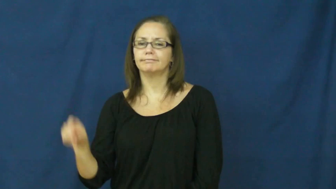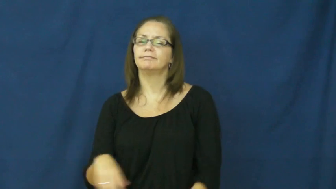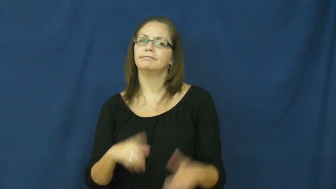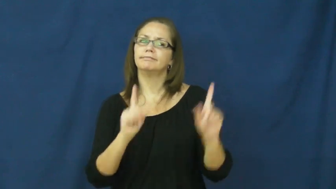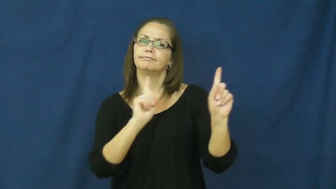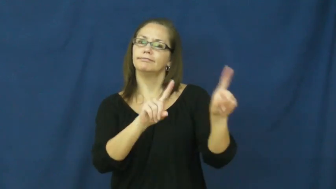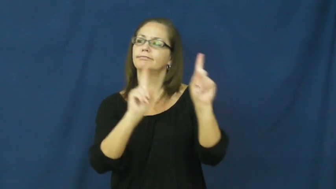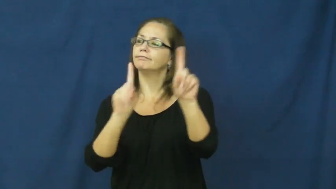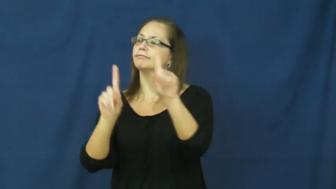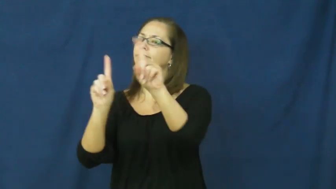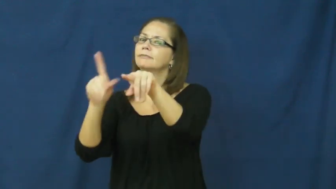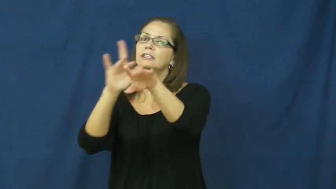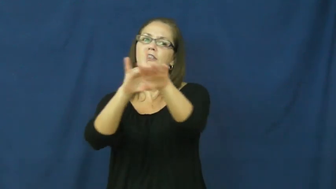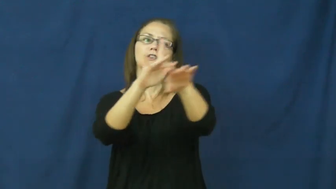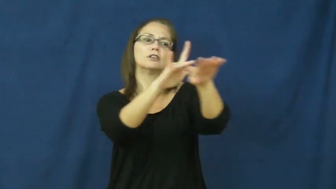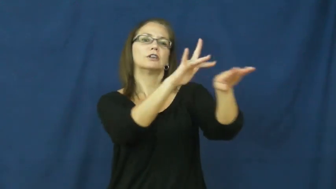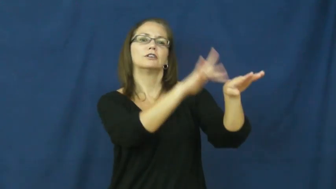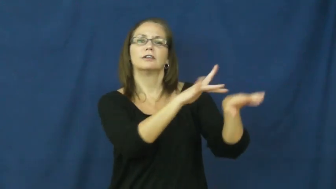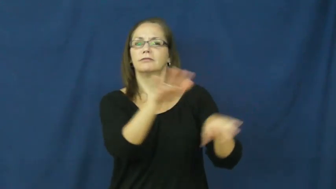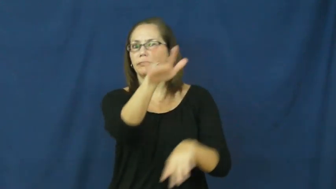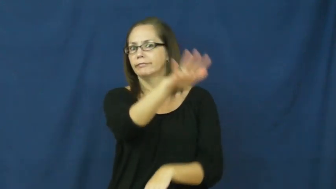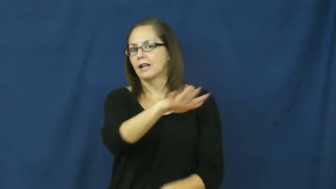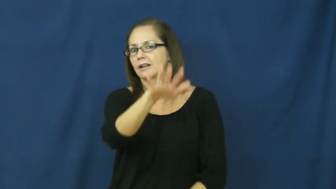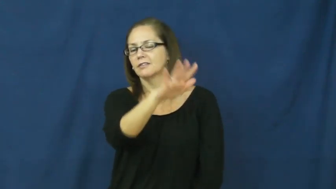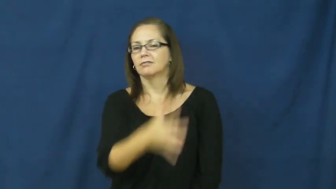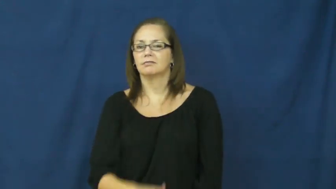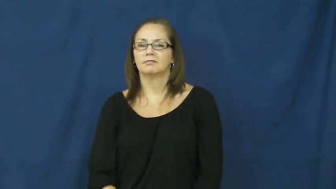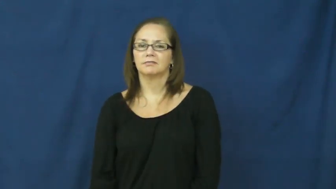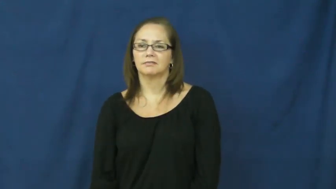go around